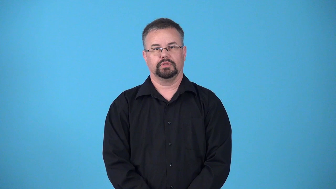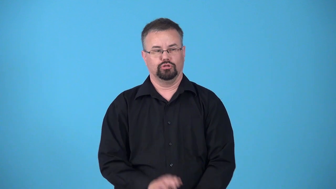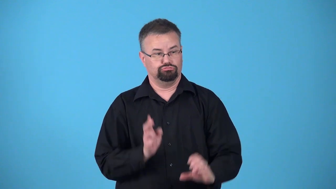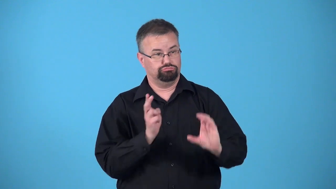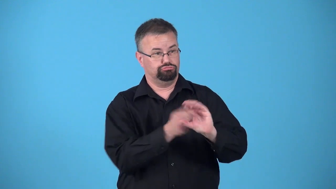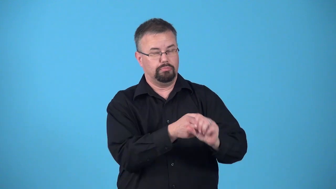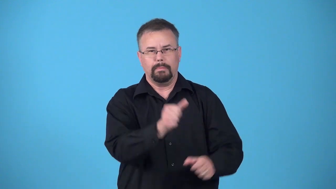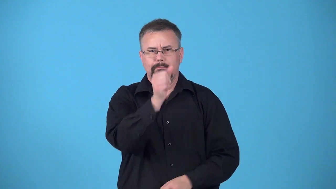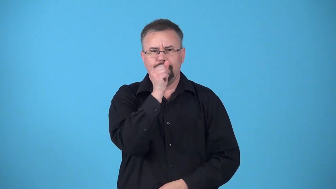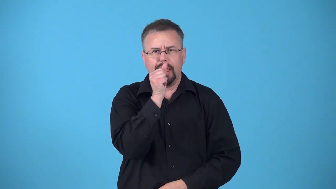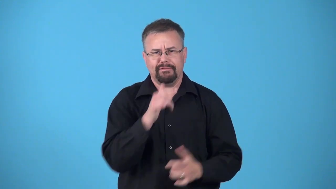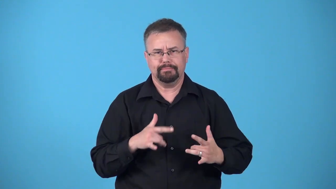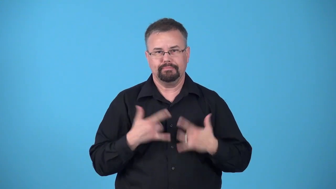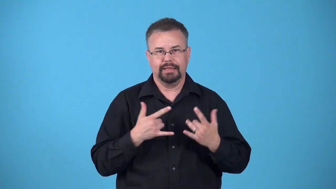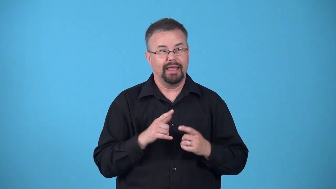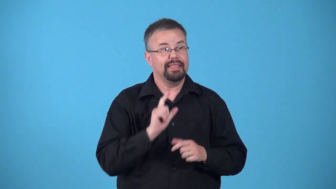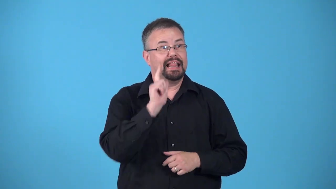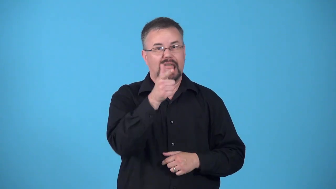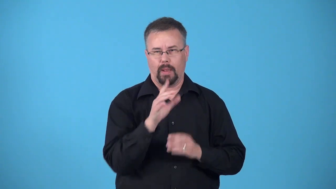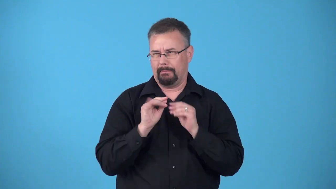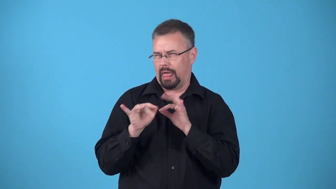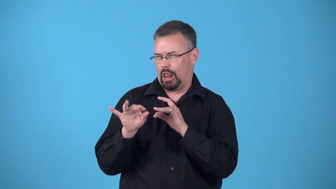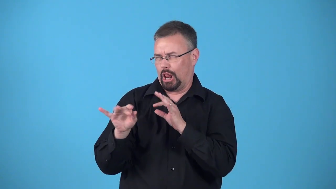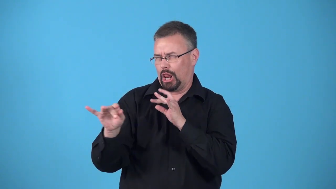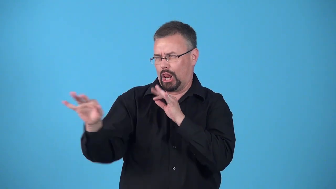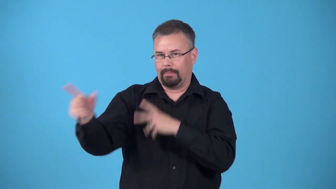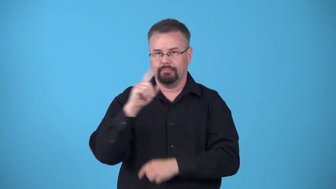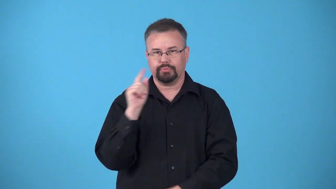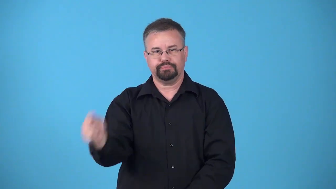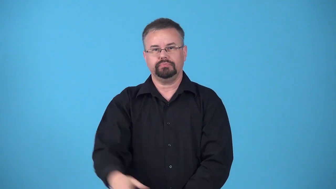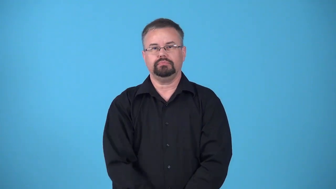kiss and tell